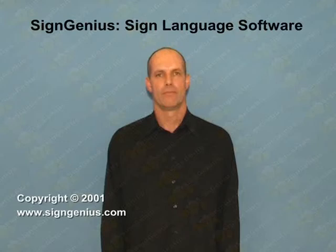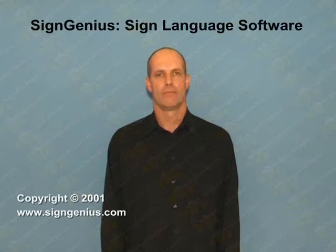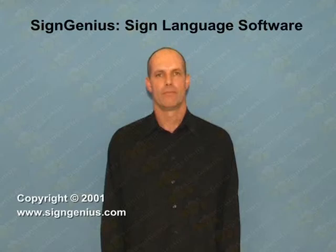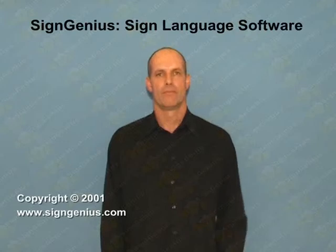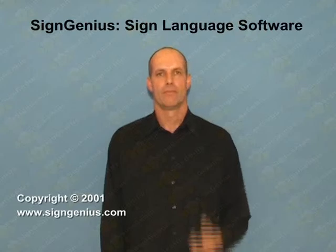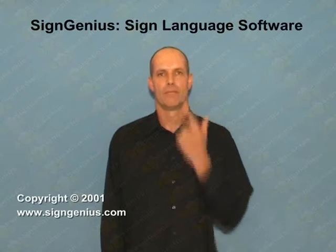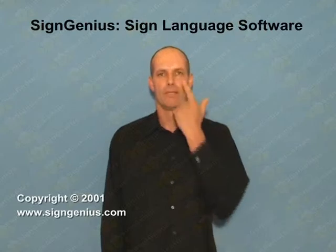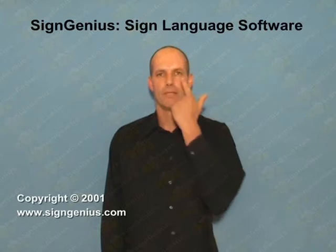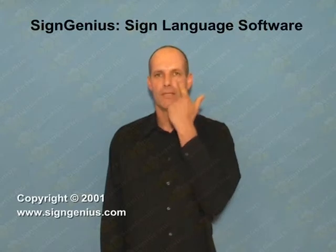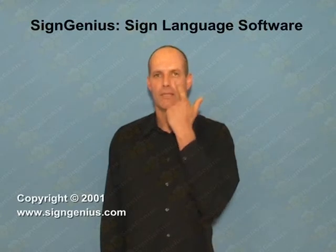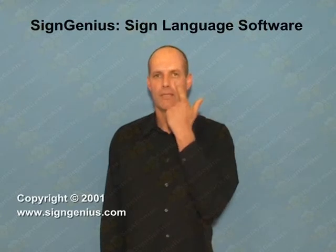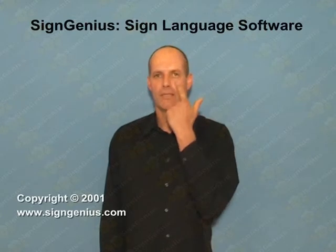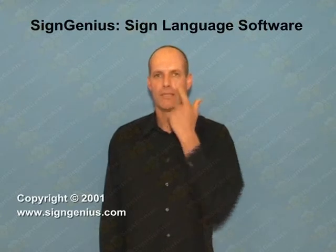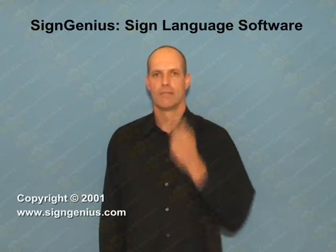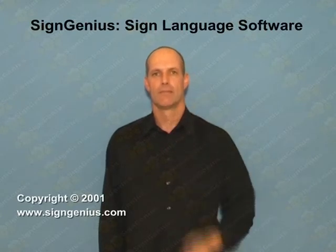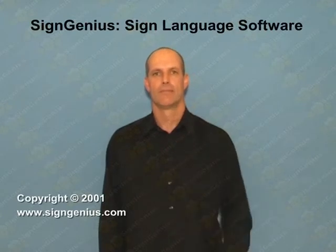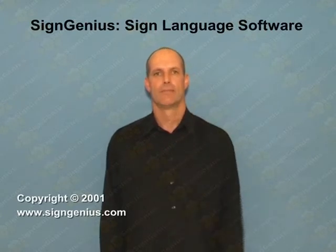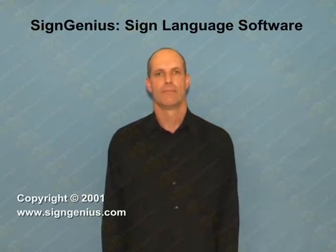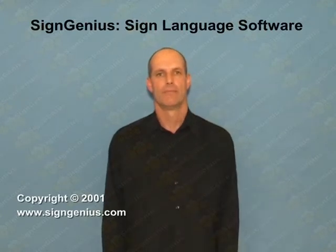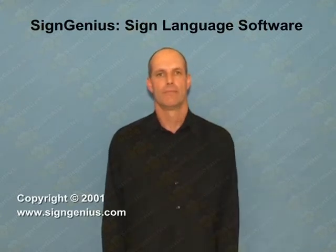EYE